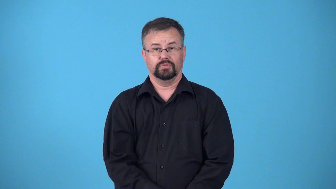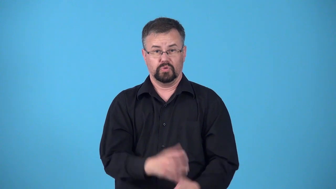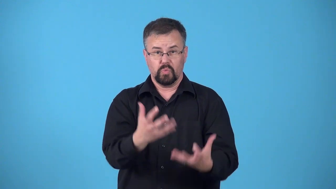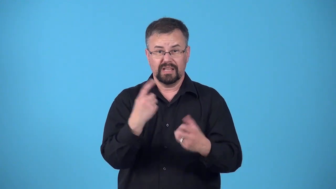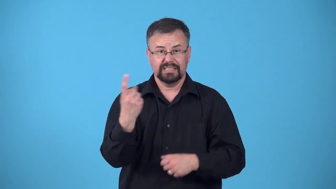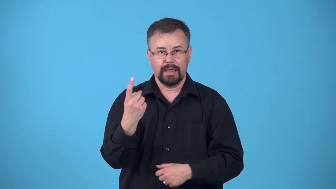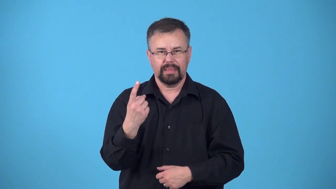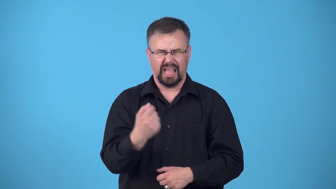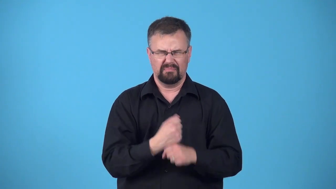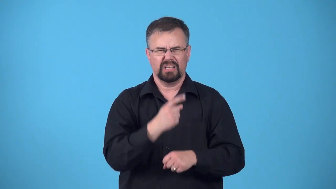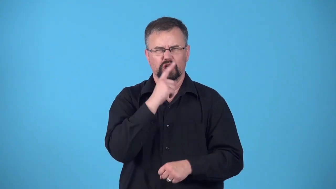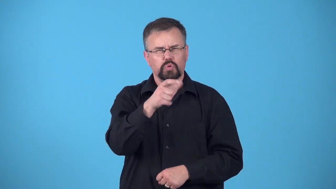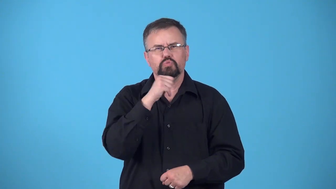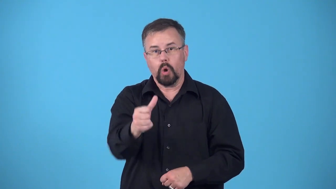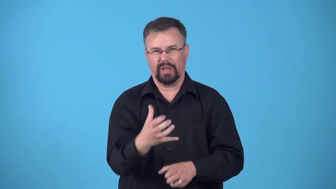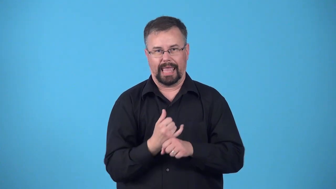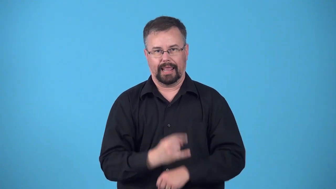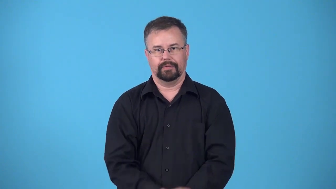whistle for it